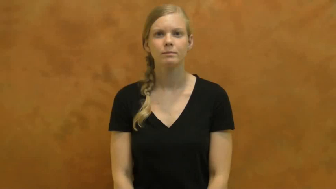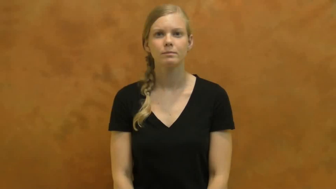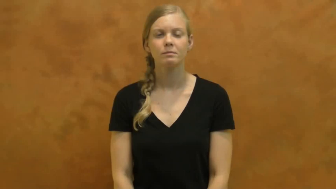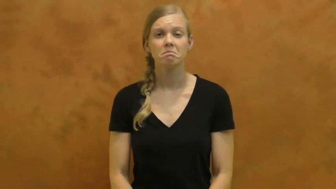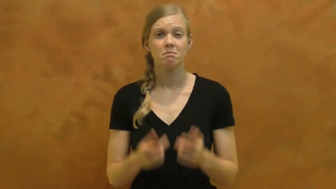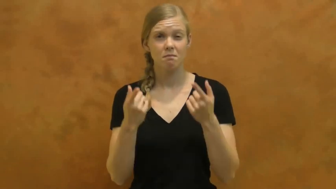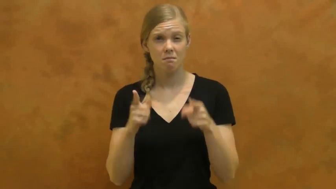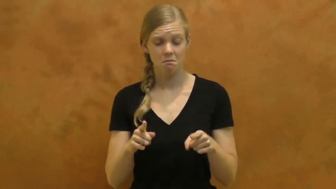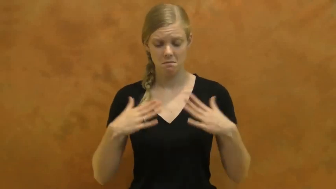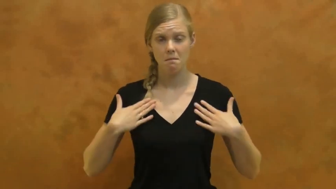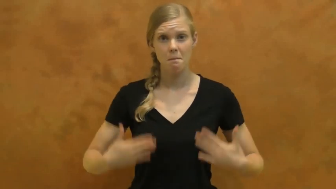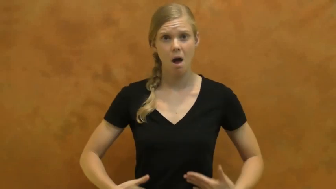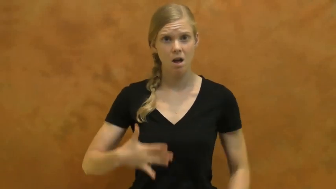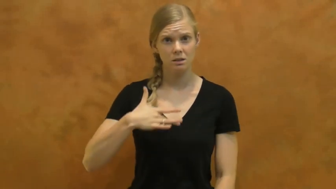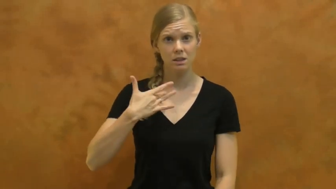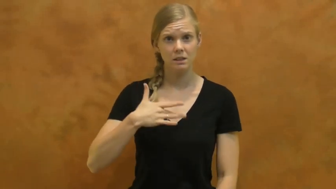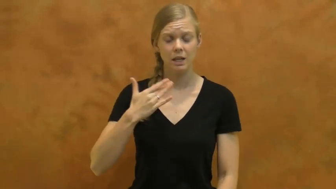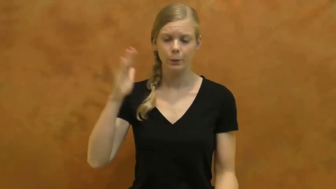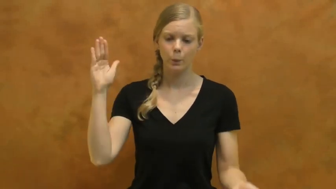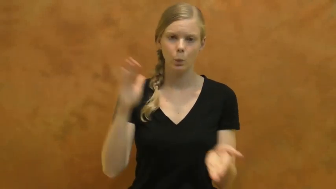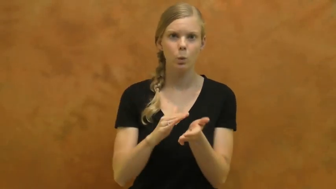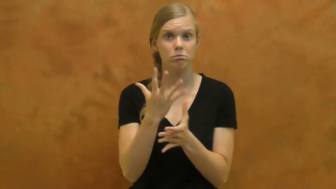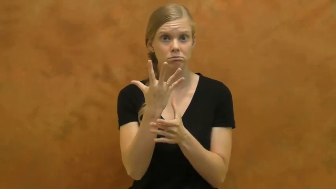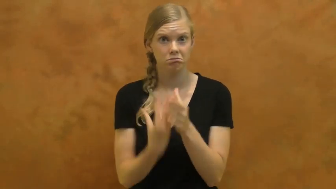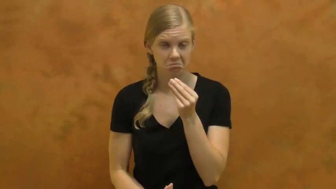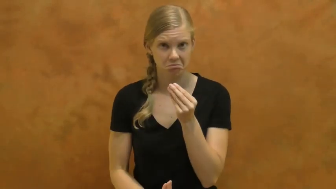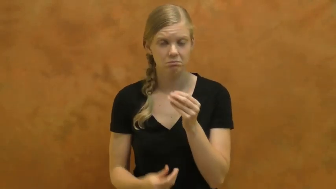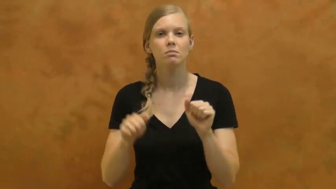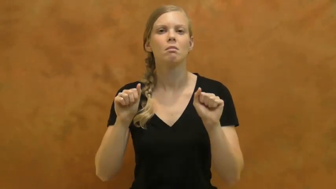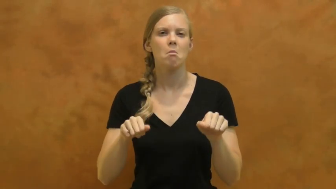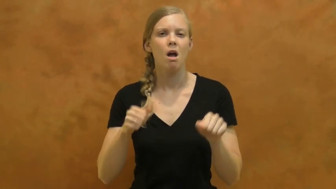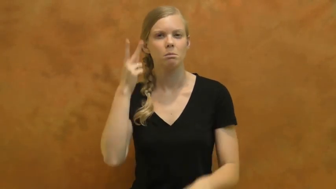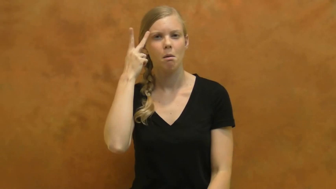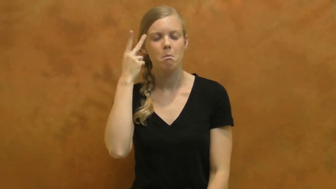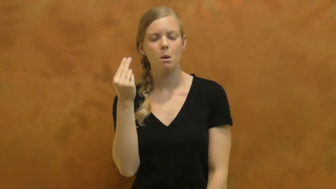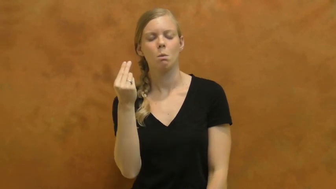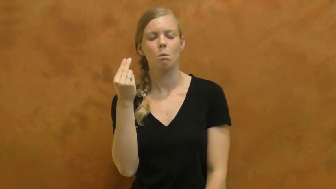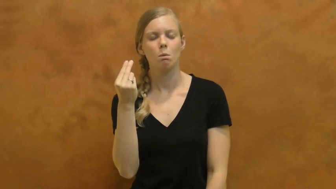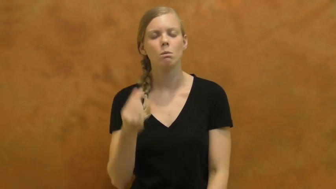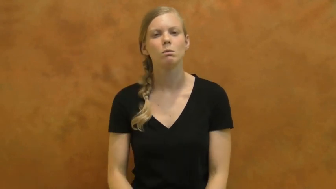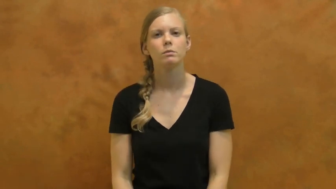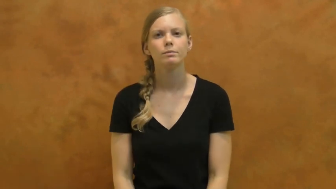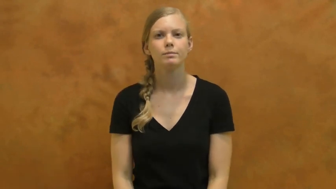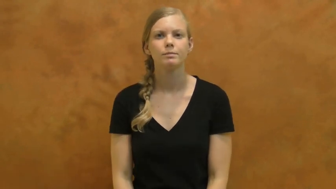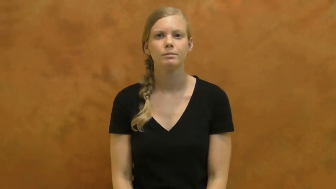anaesthesia